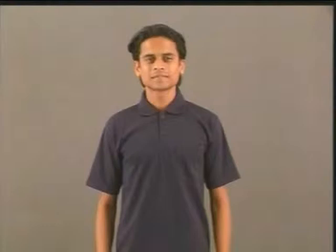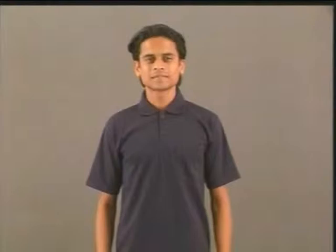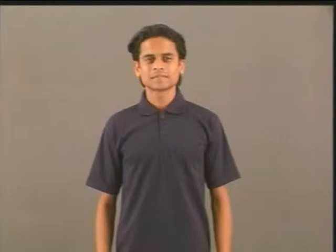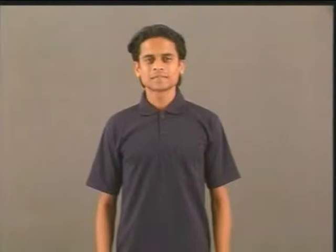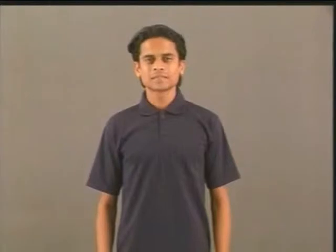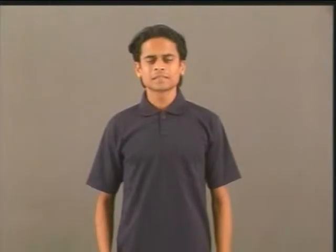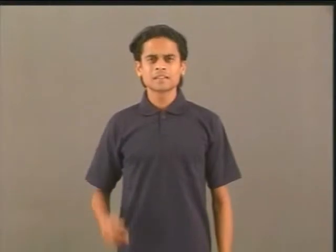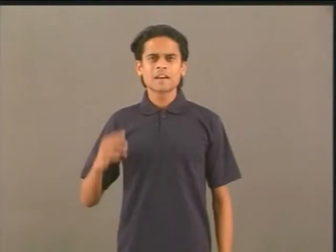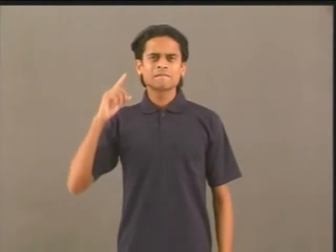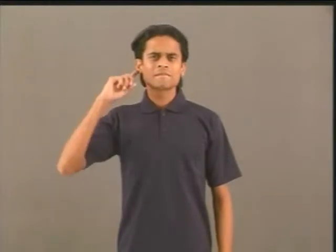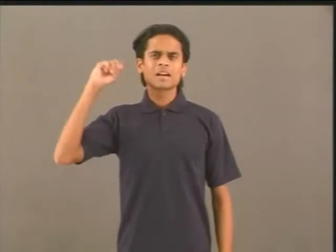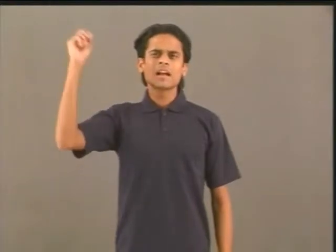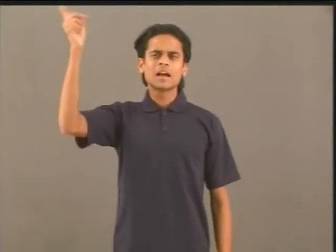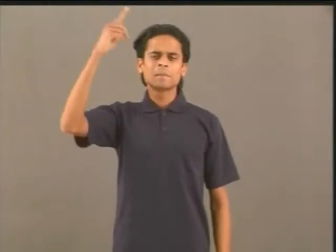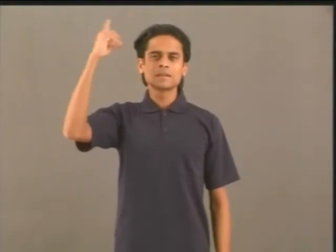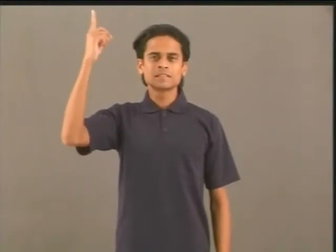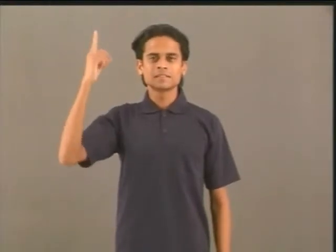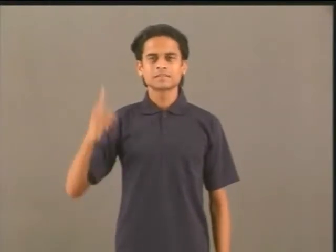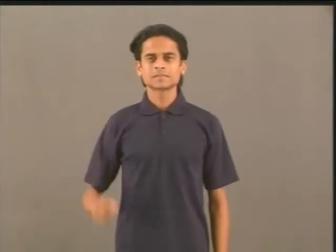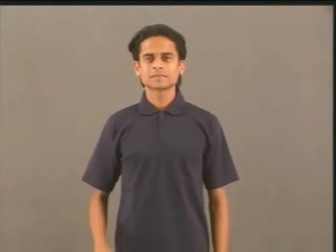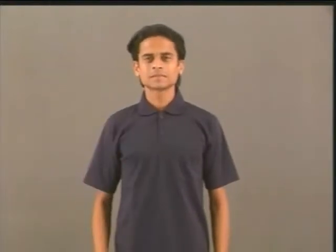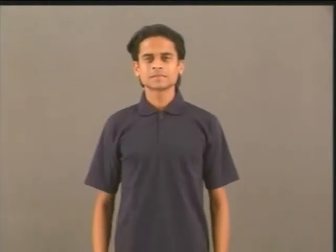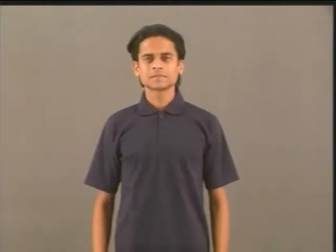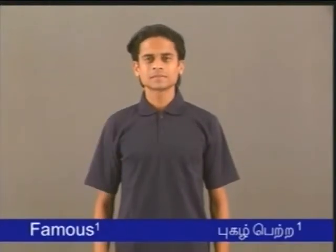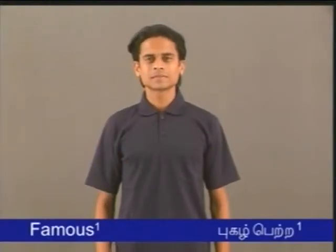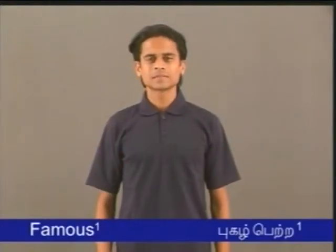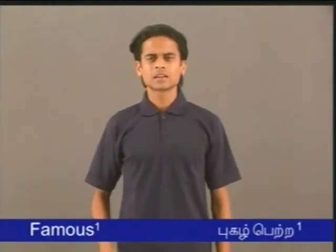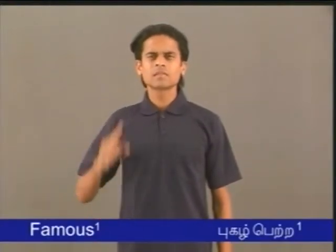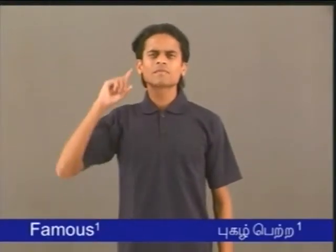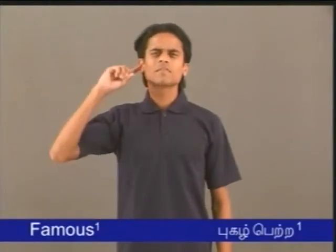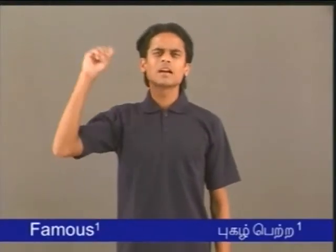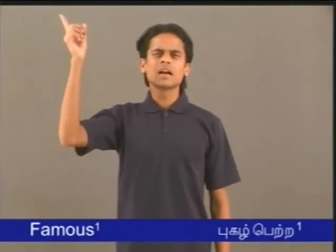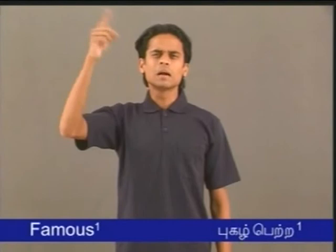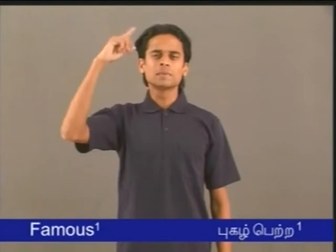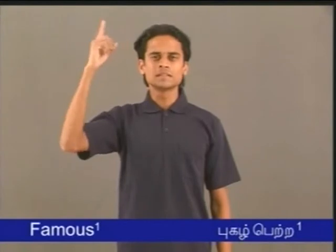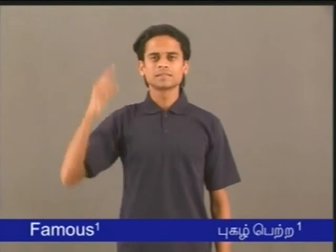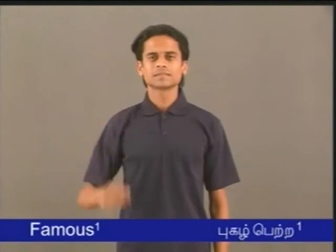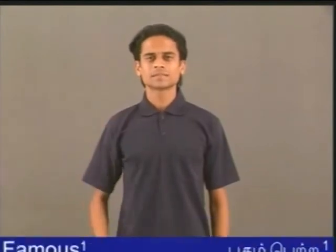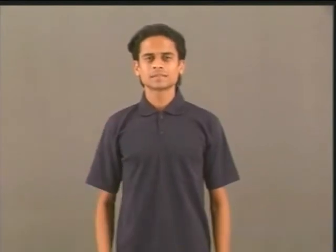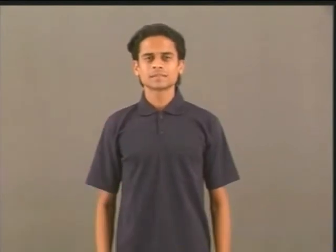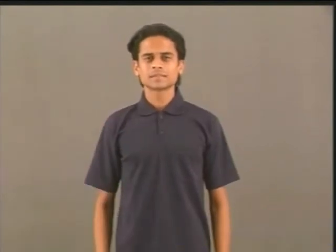famous